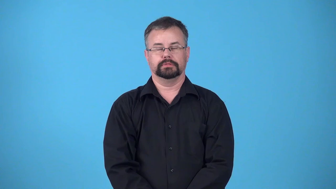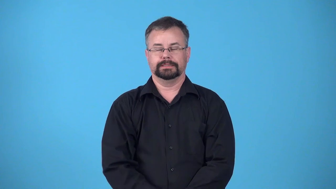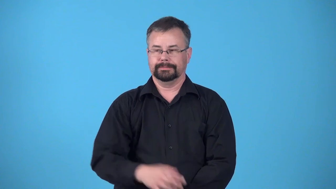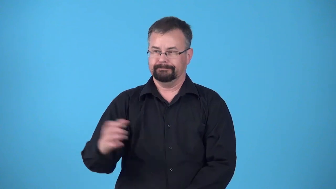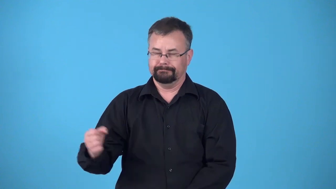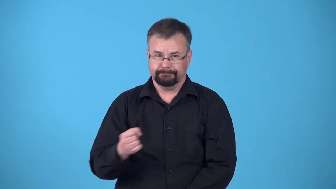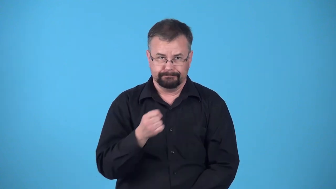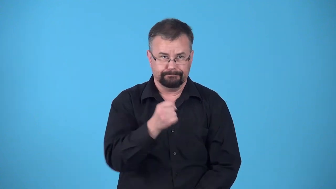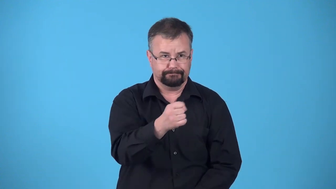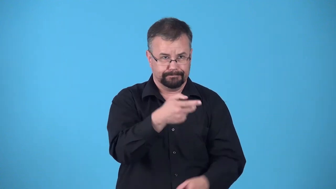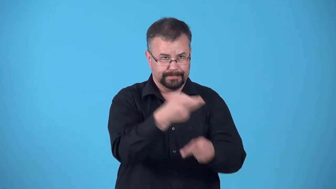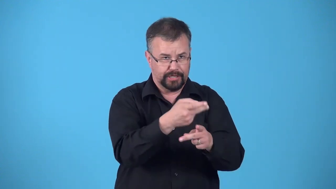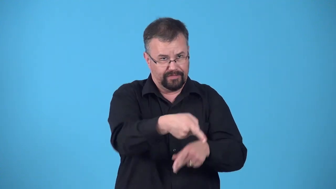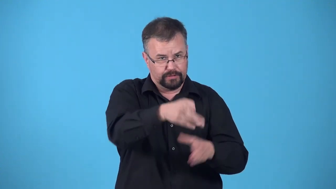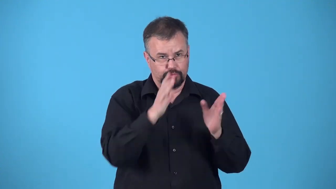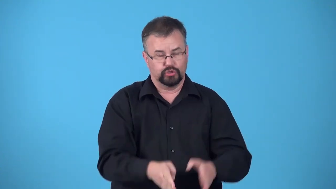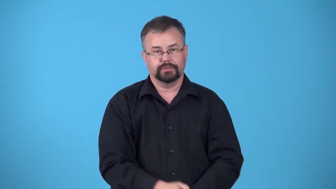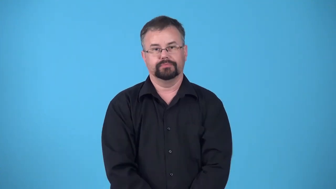commit